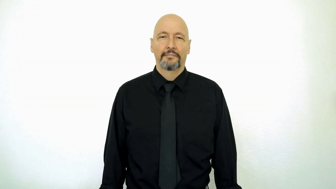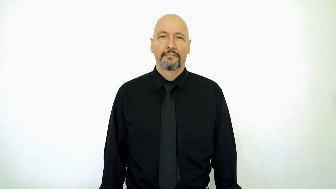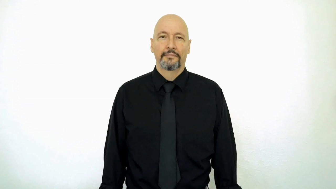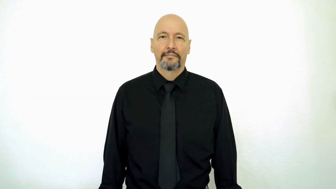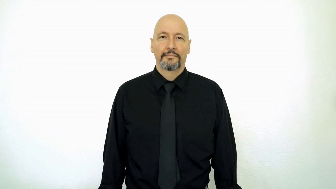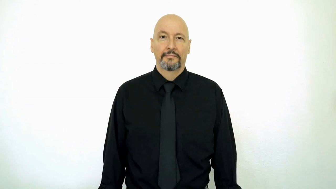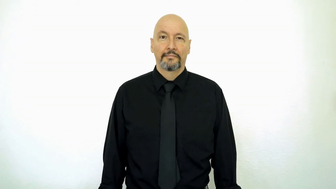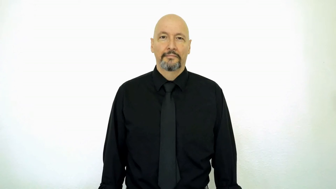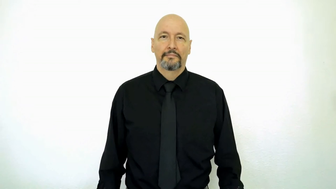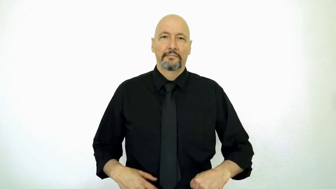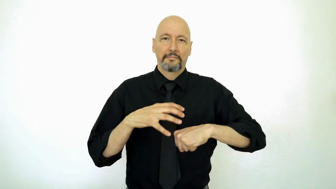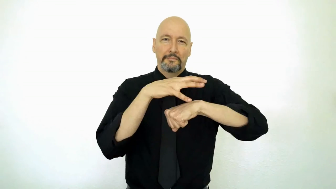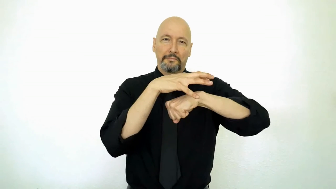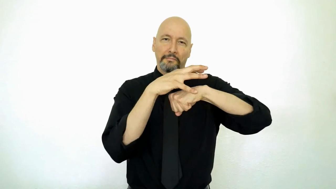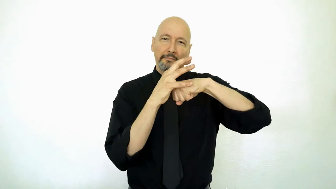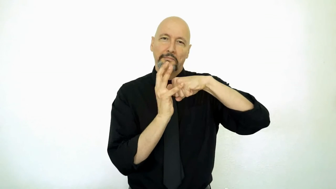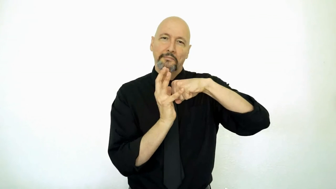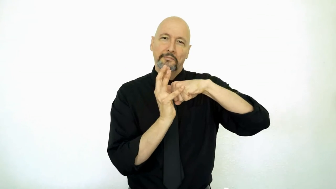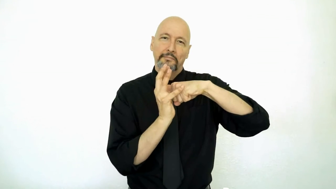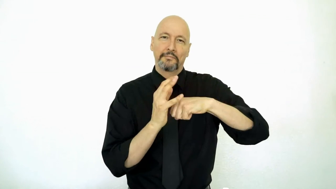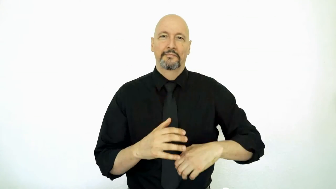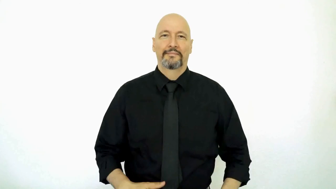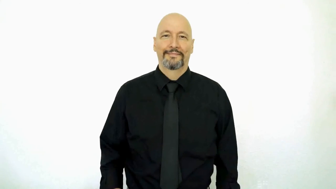porcupine